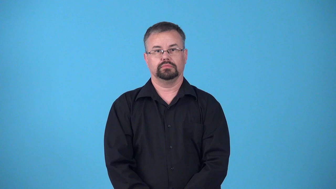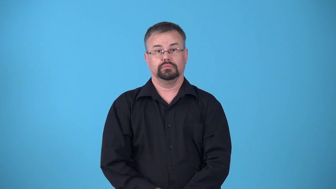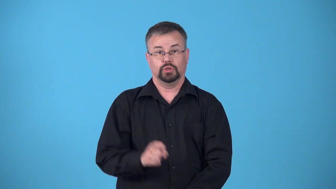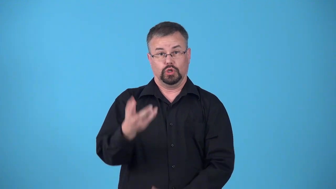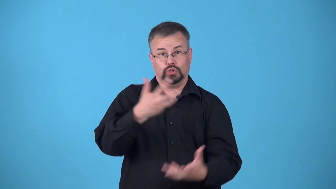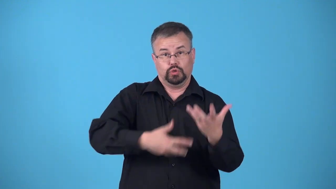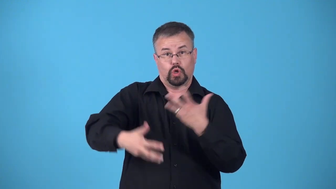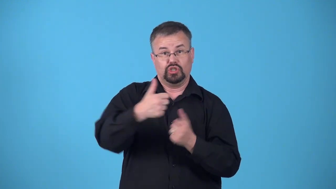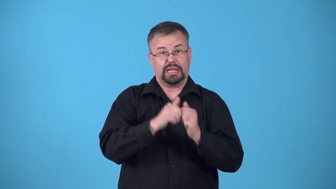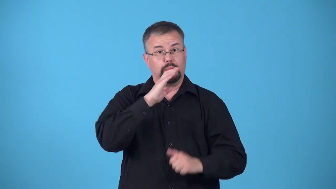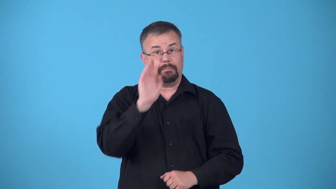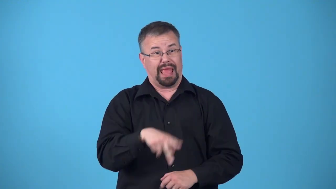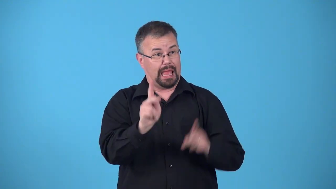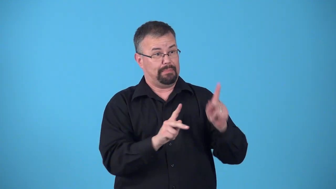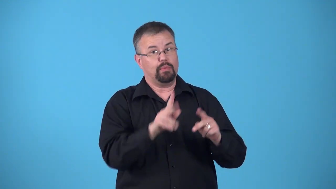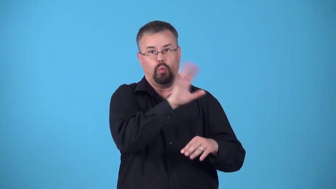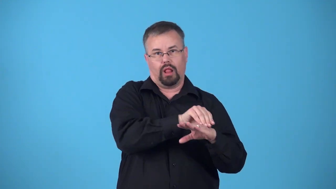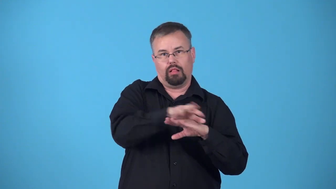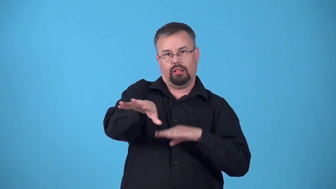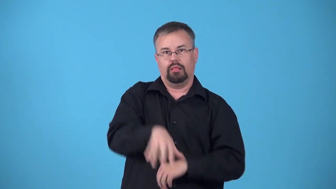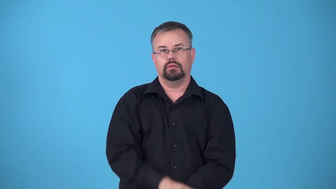if you lie down with dogs, you will get up with fleas